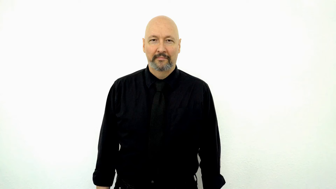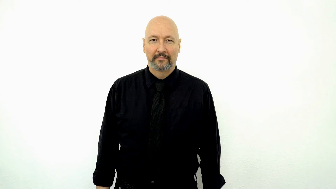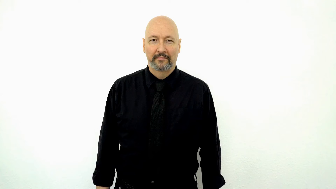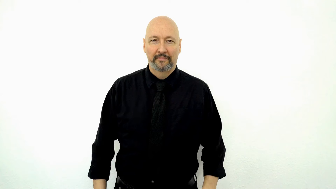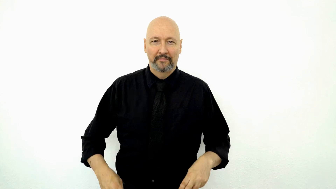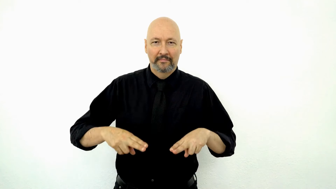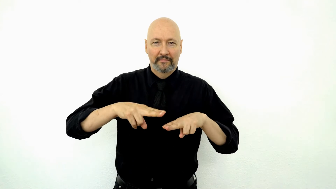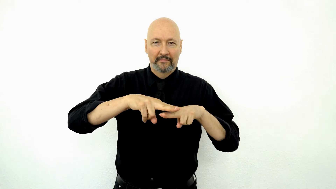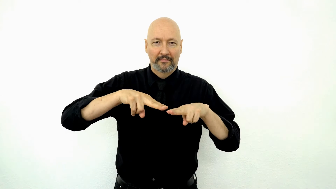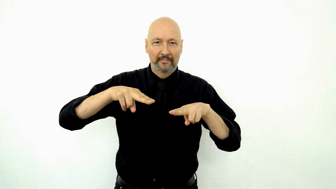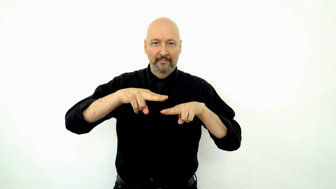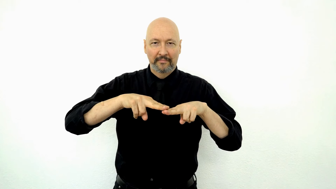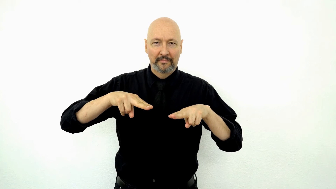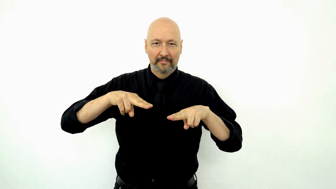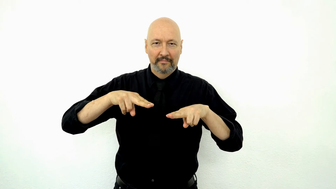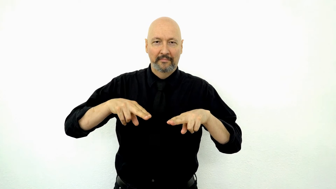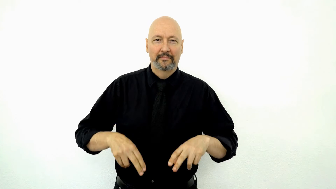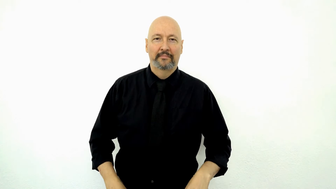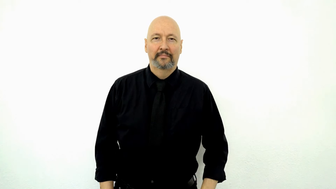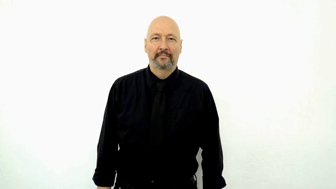TAPE [both hands "H" handshape"]